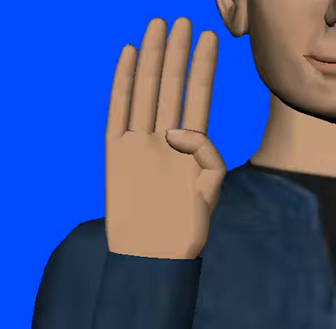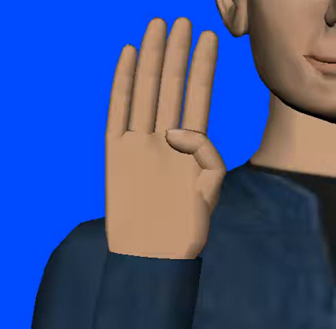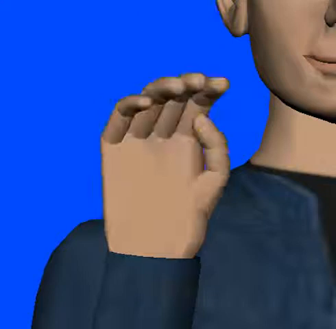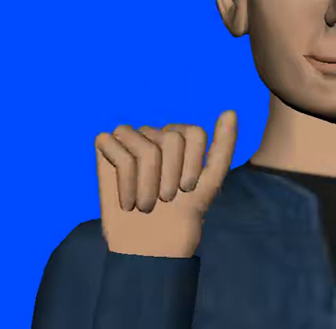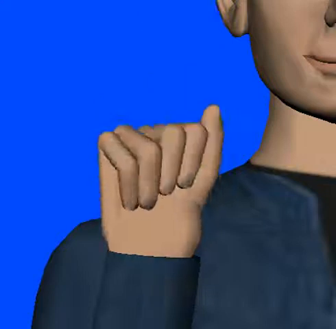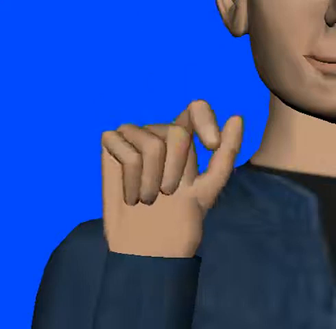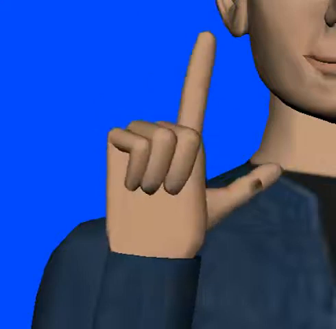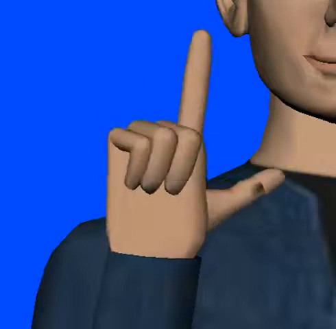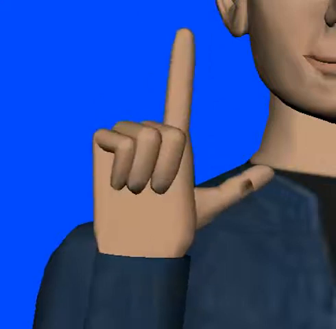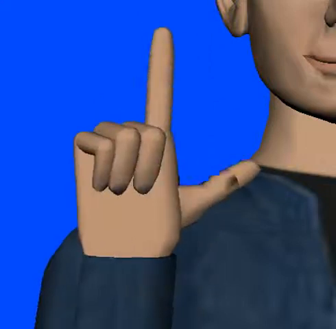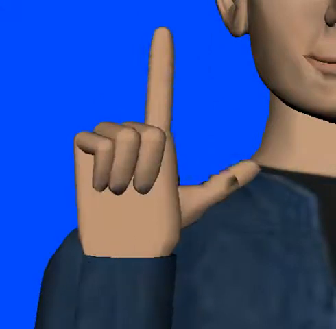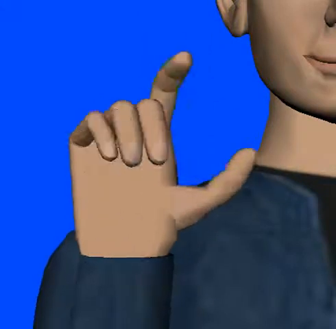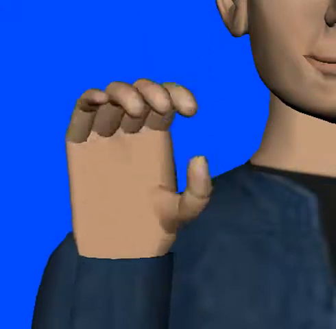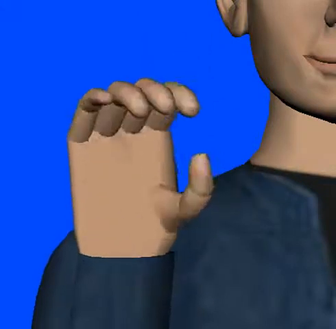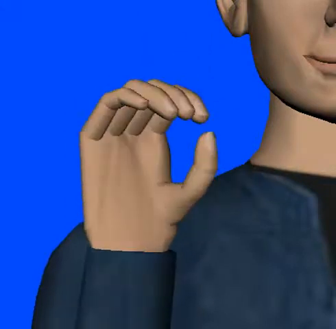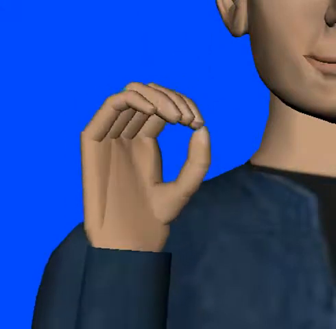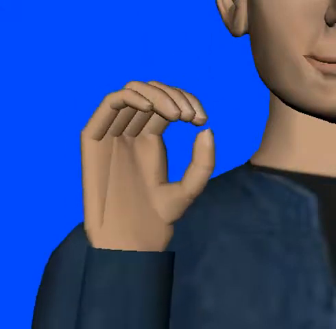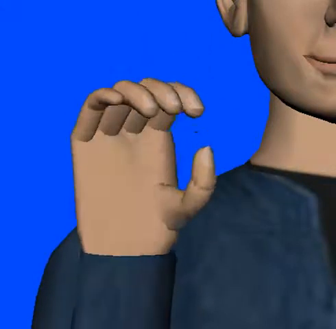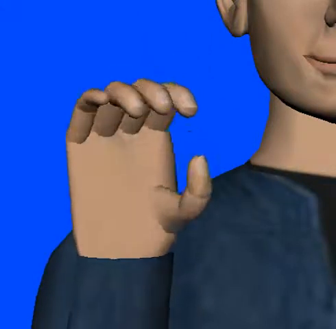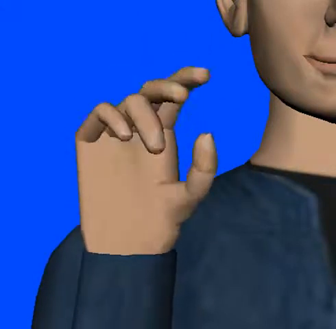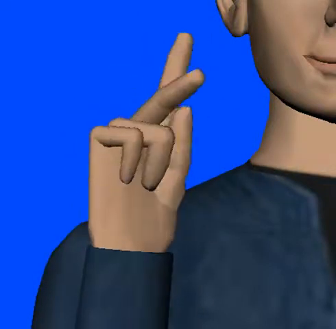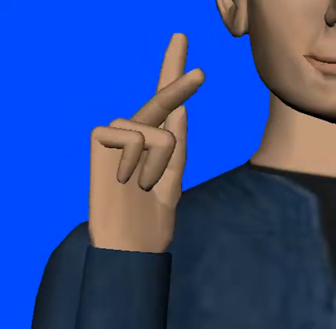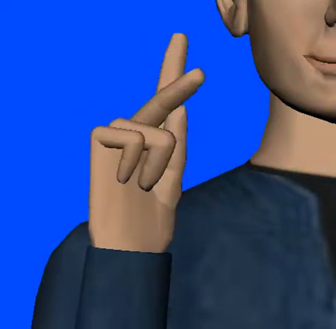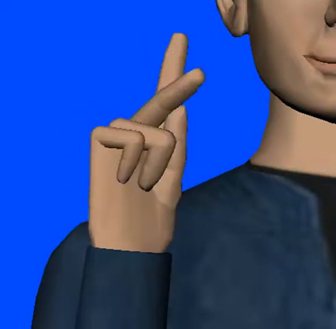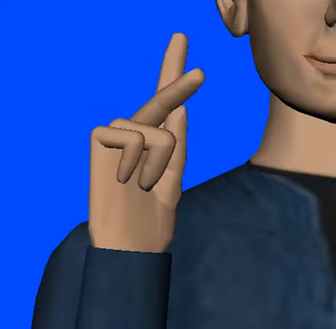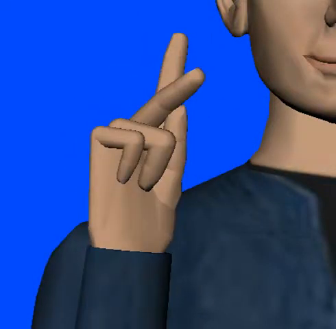ballcock